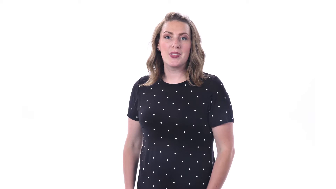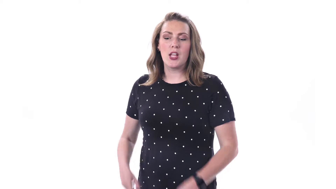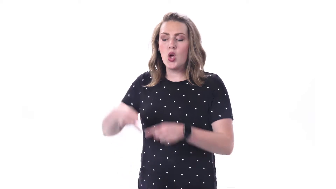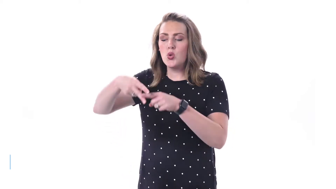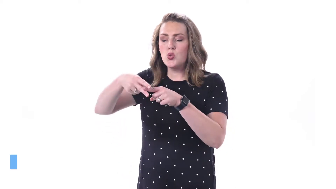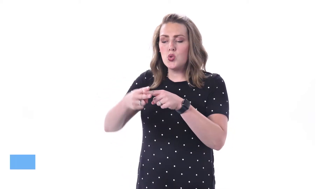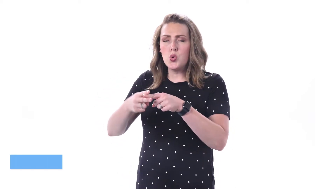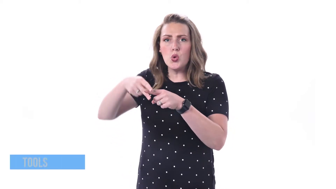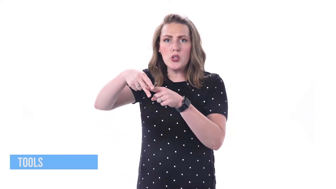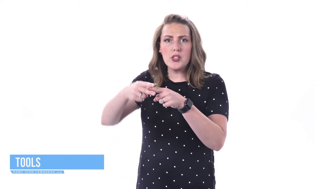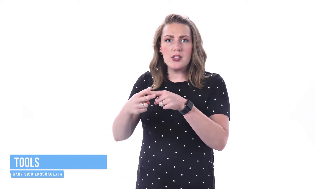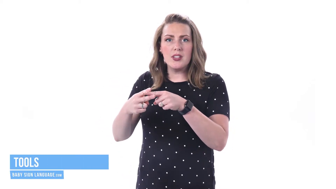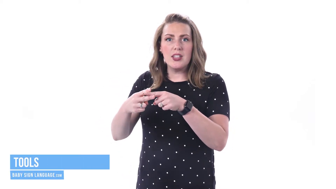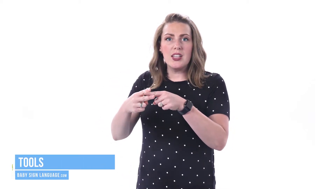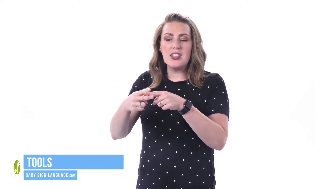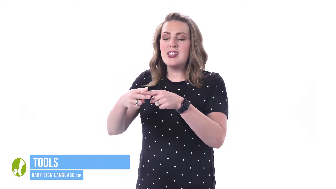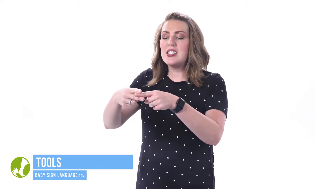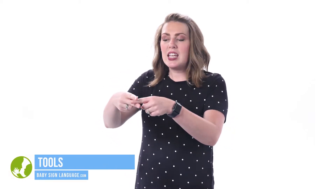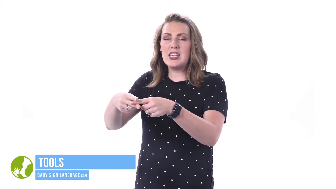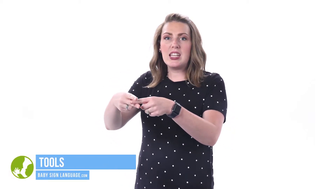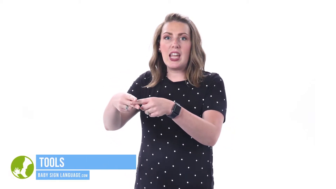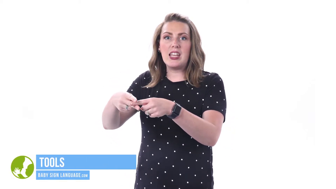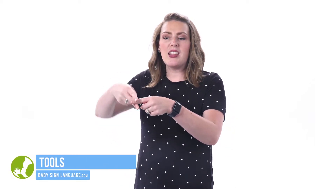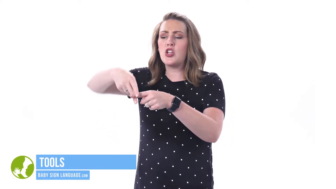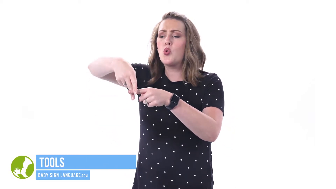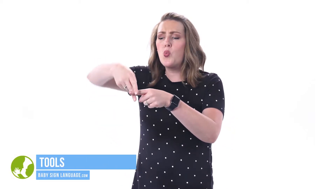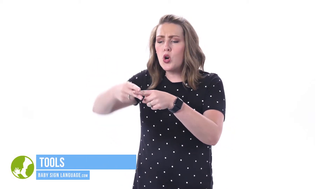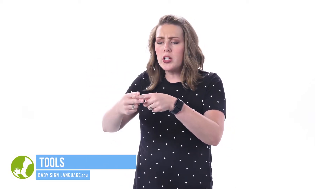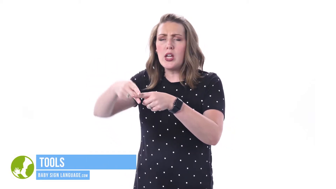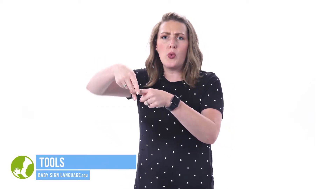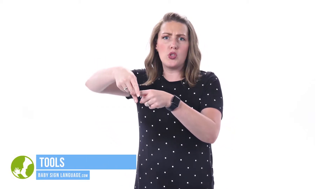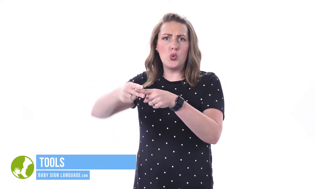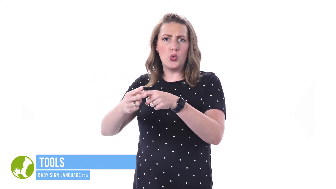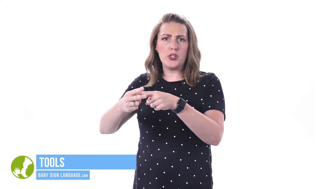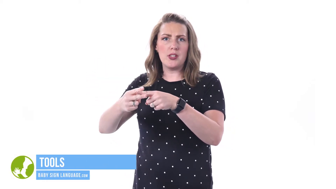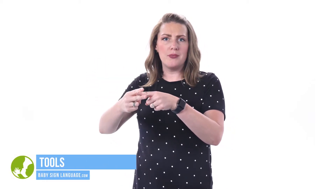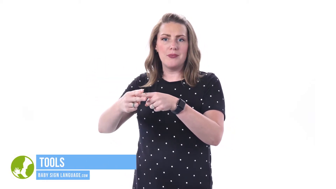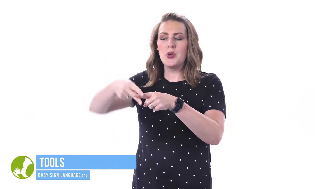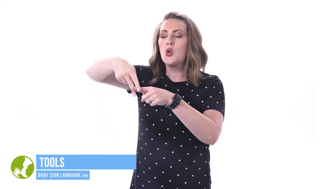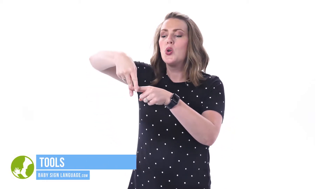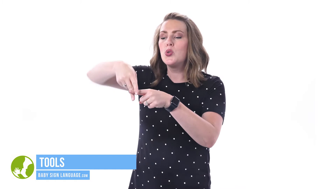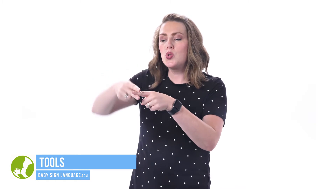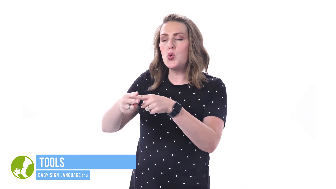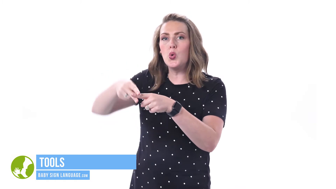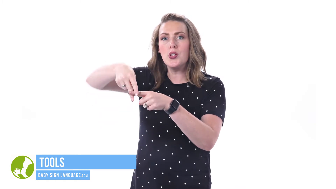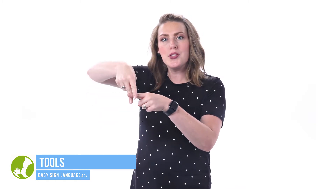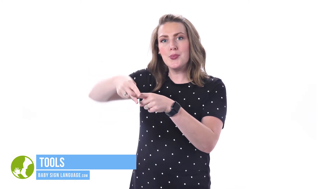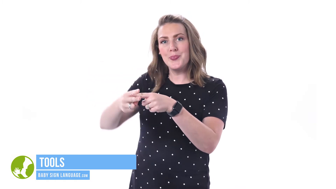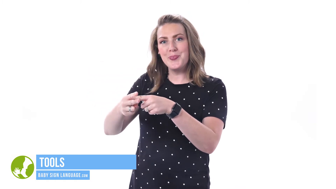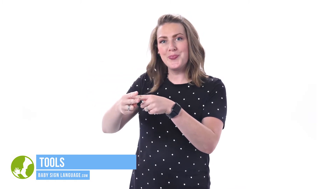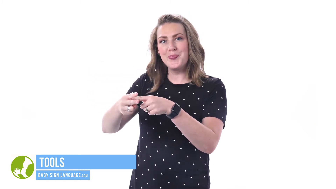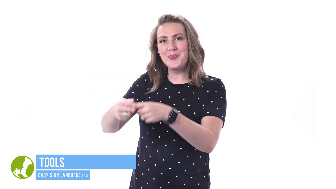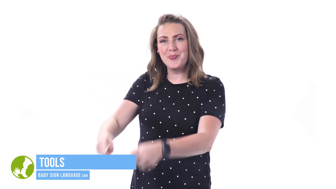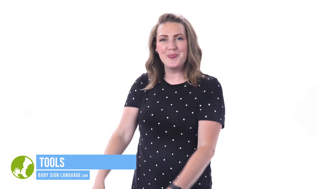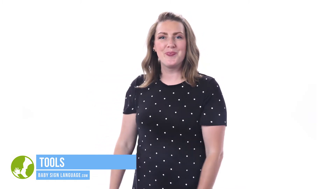Tools